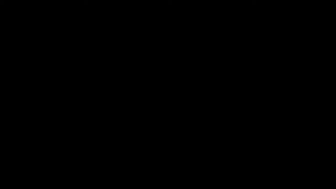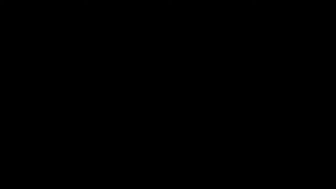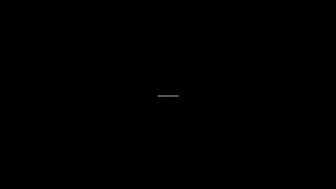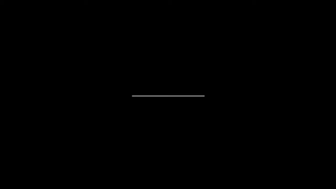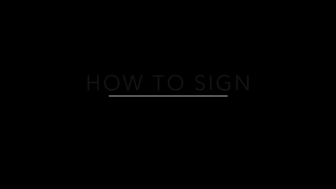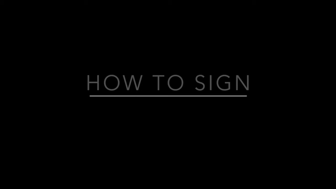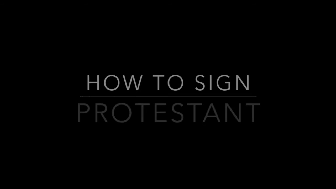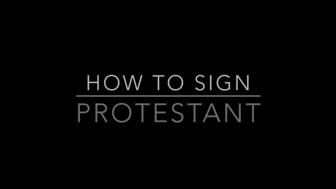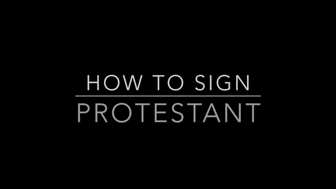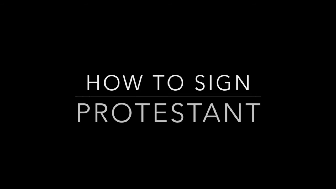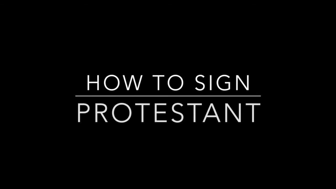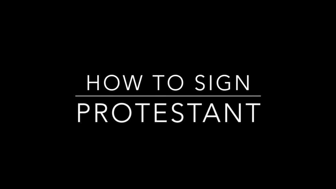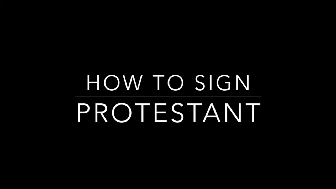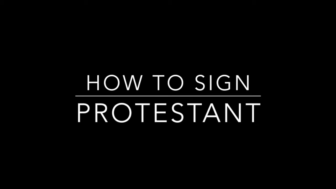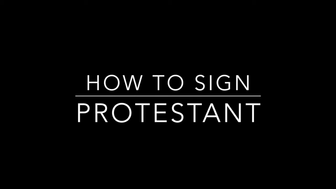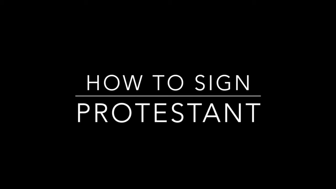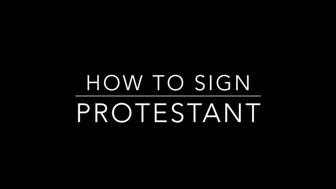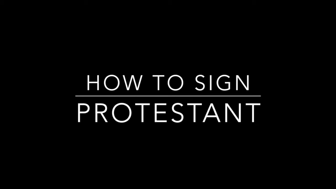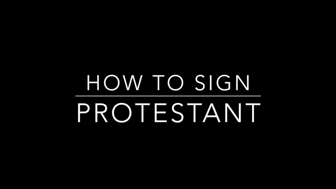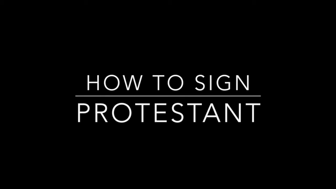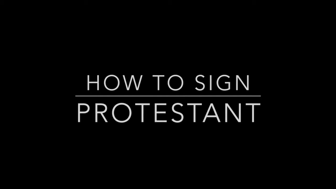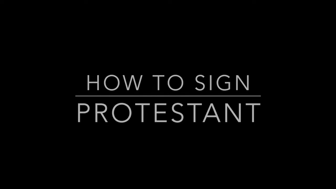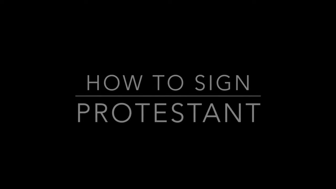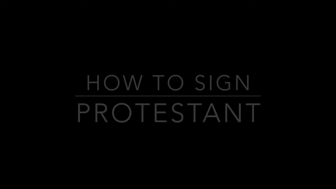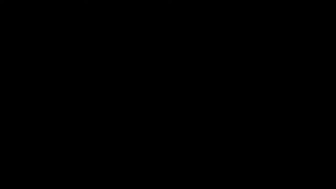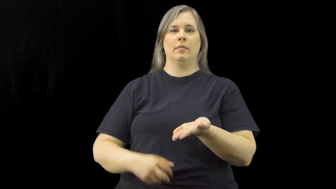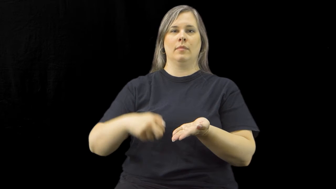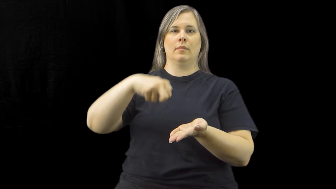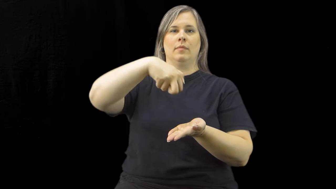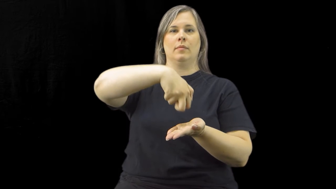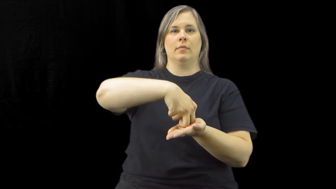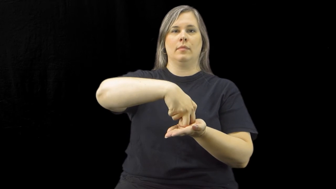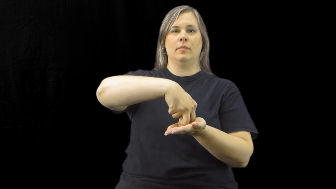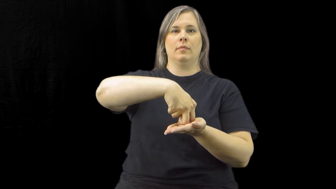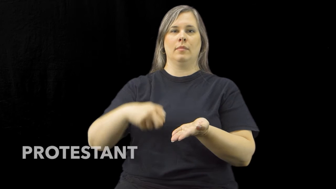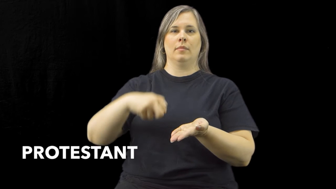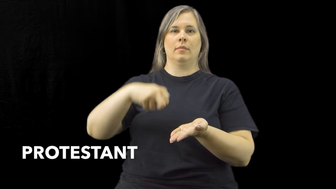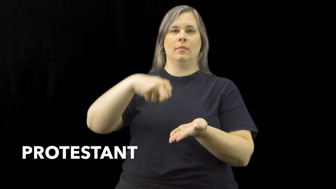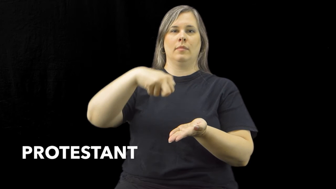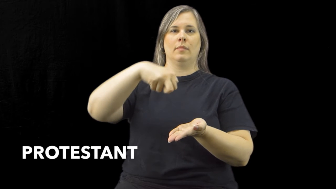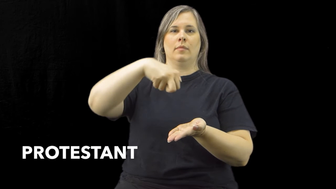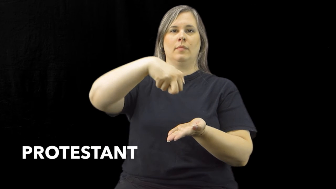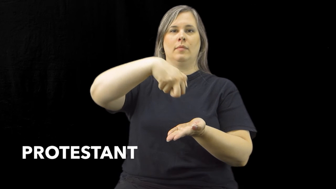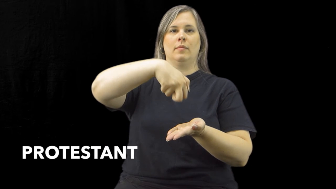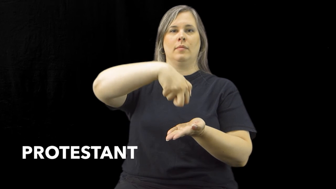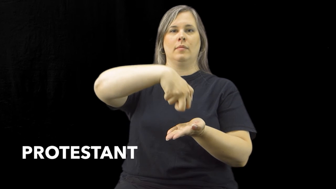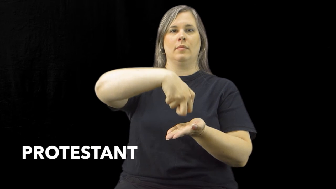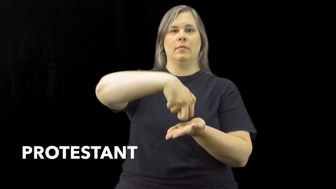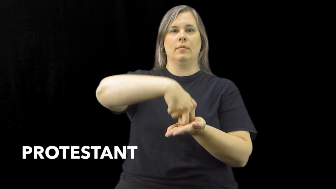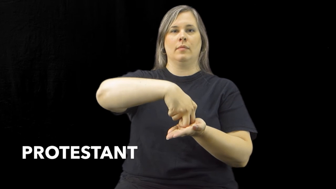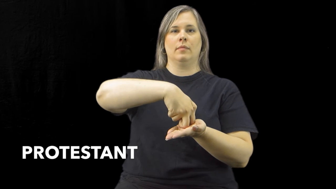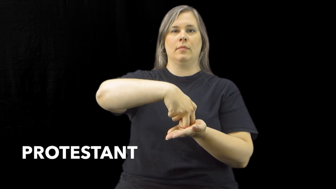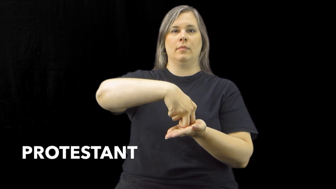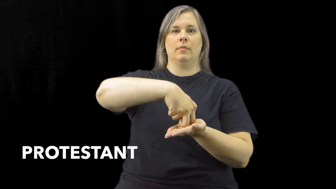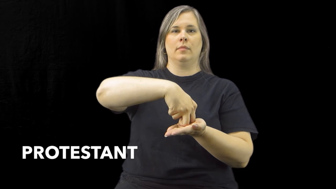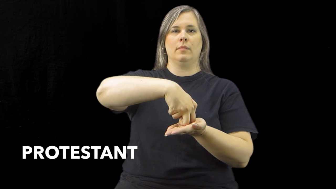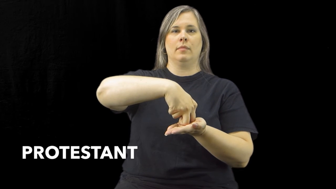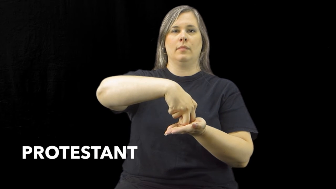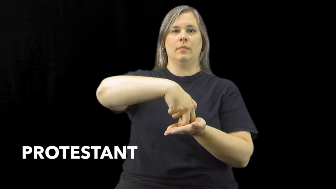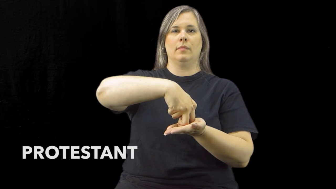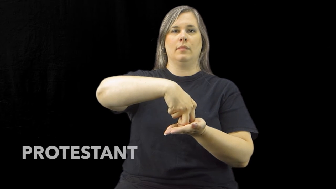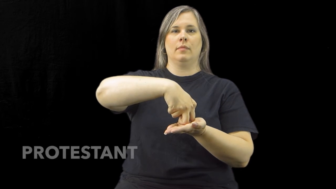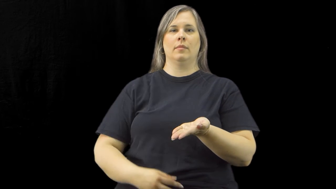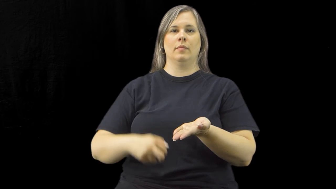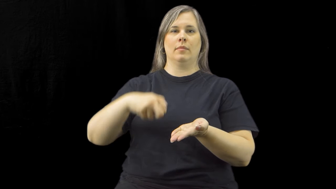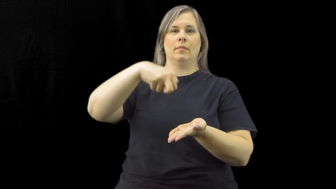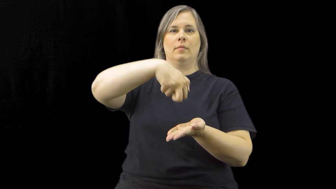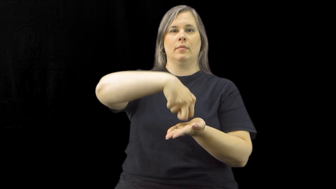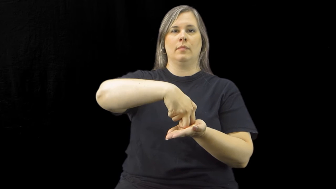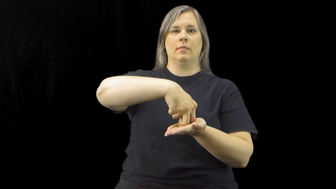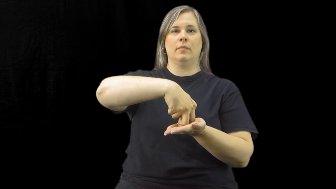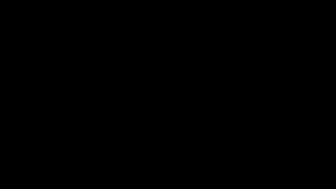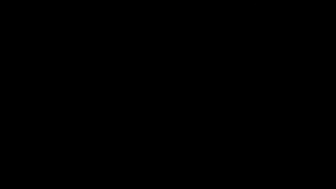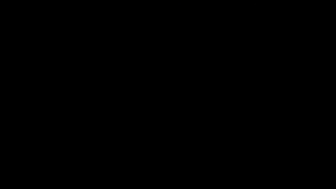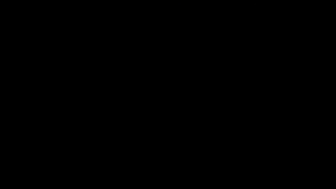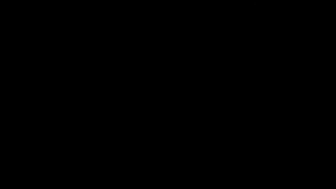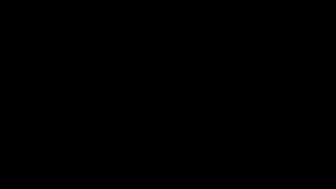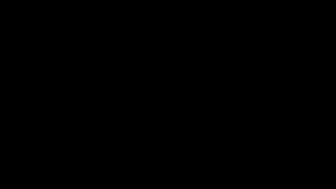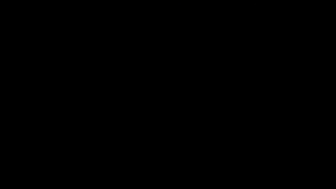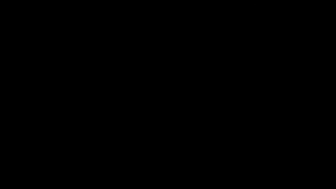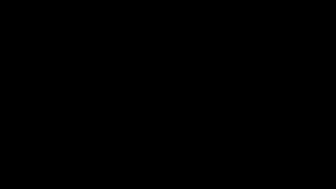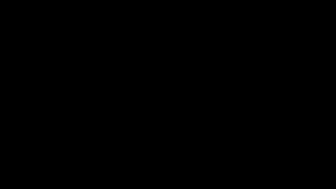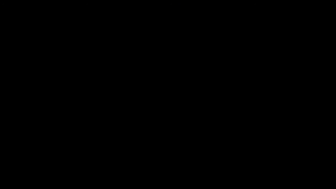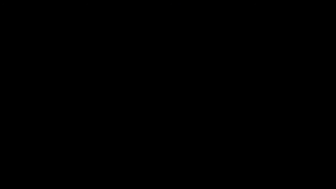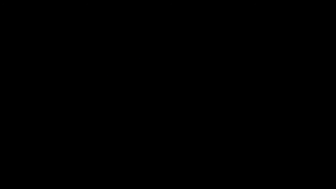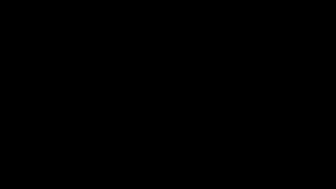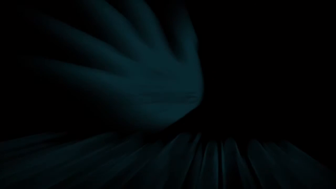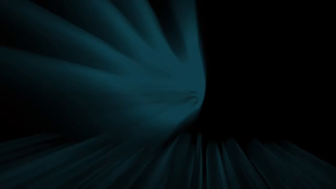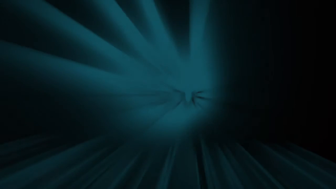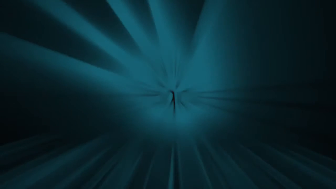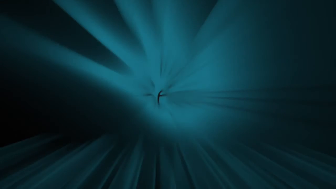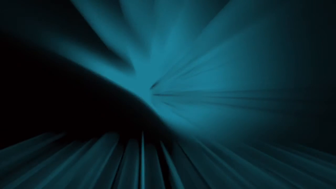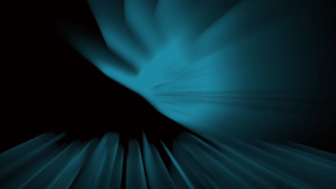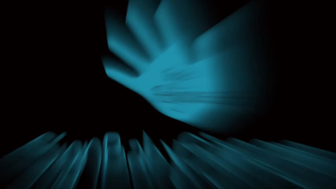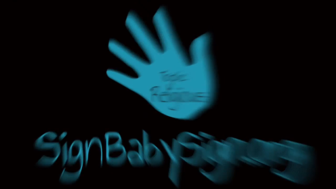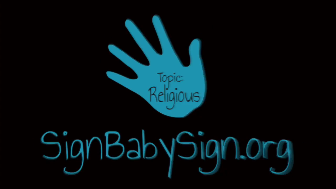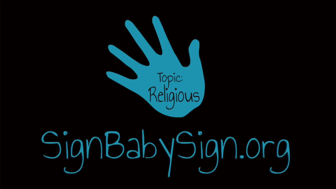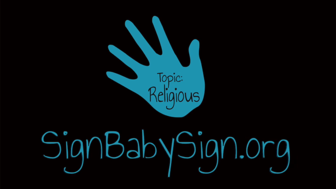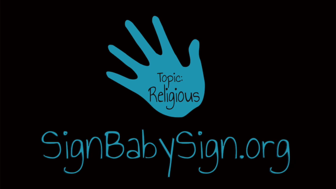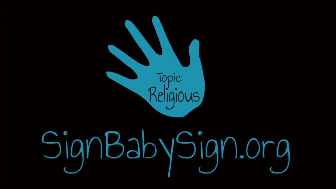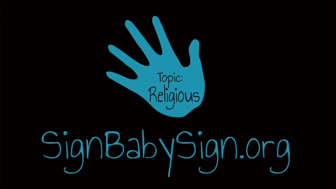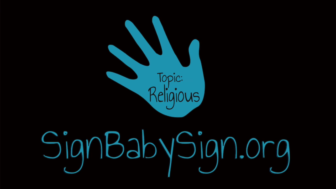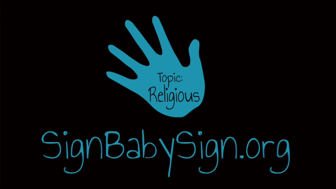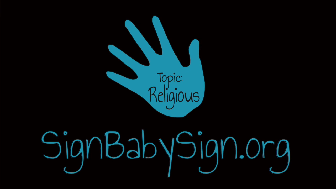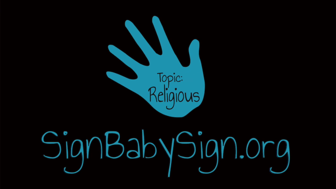Protestant